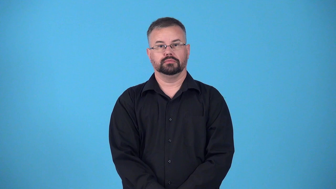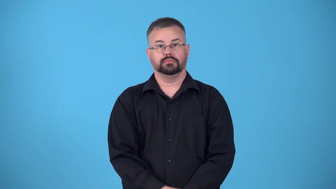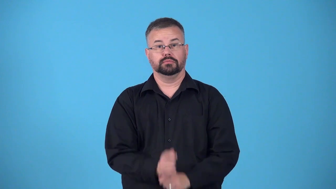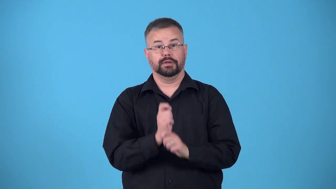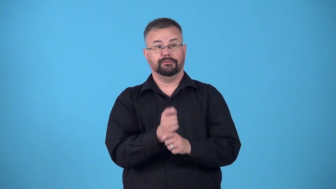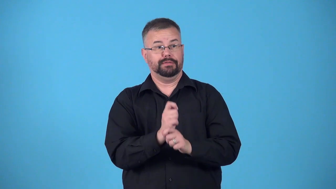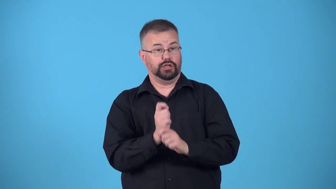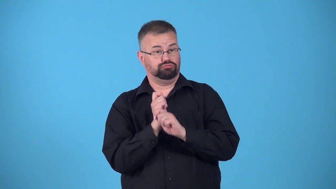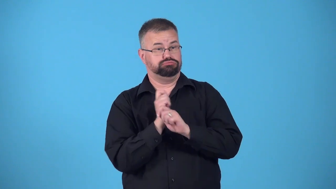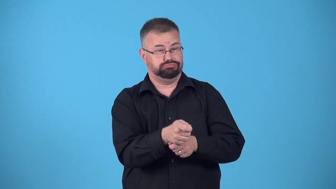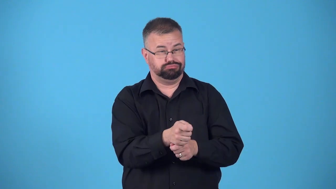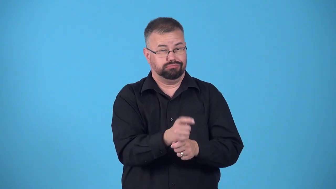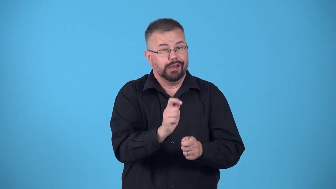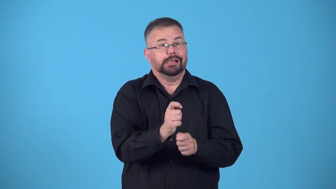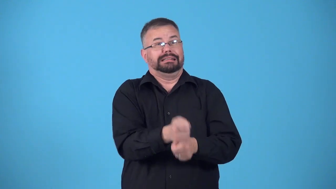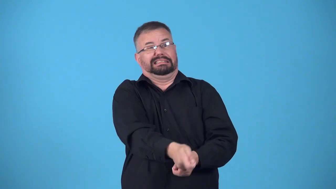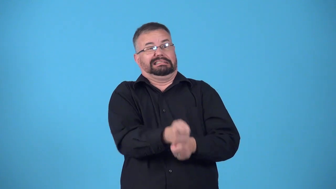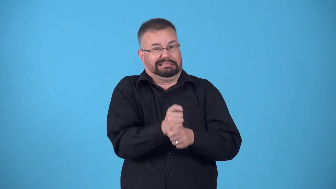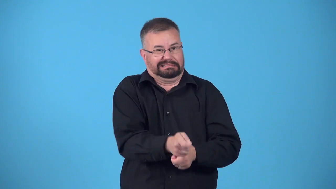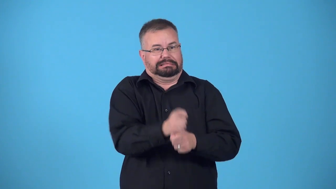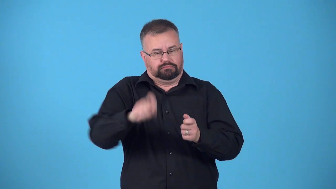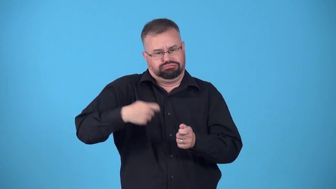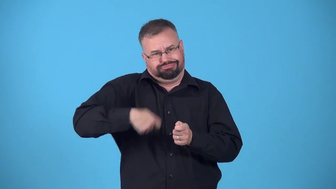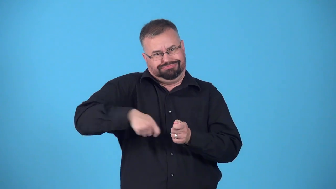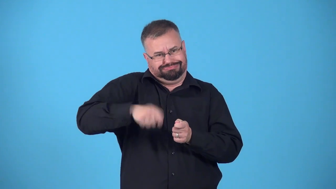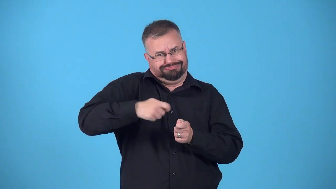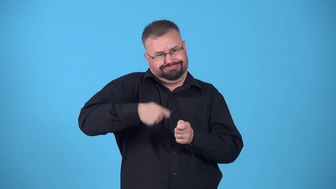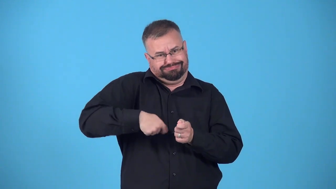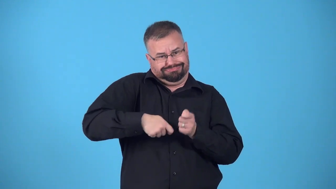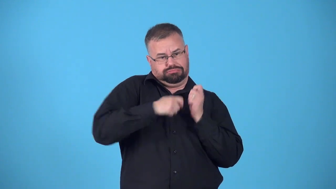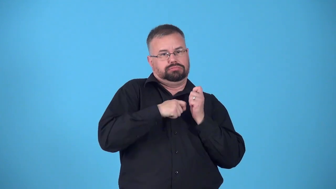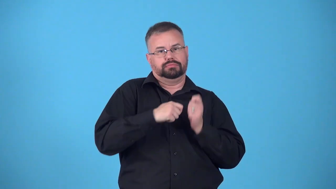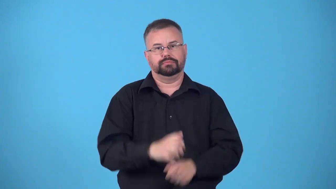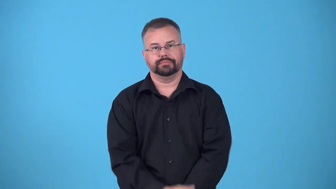reel in fish